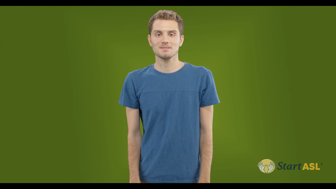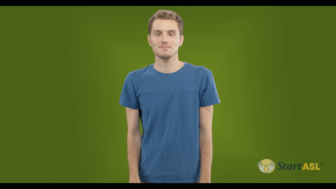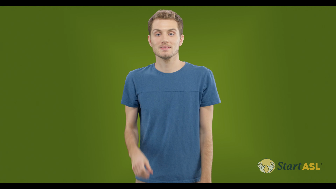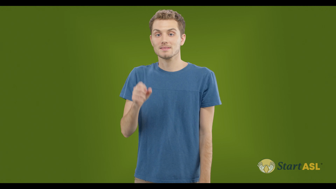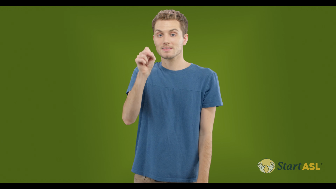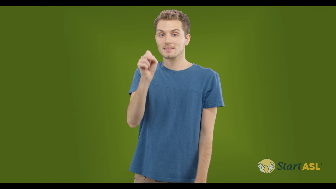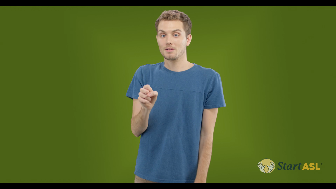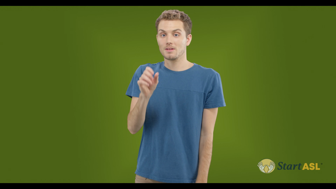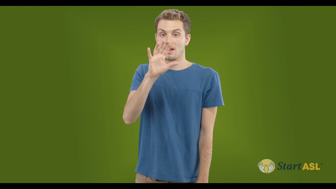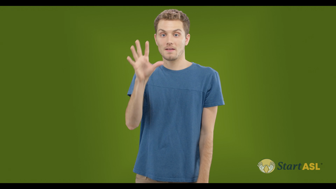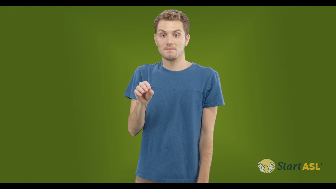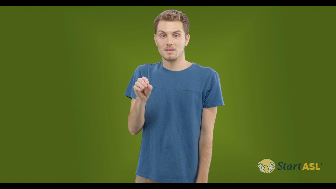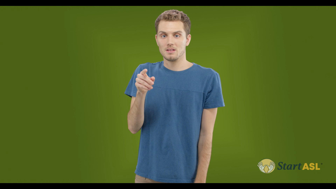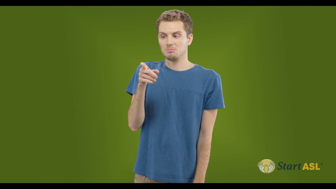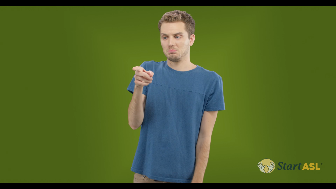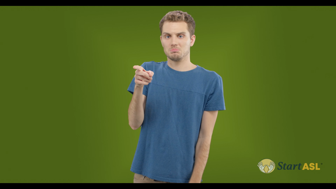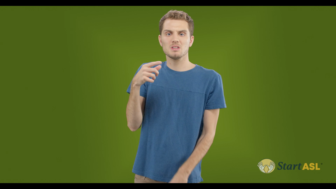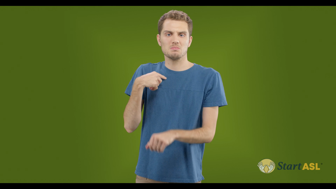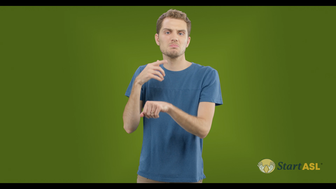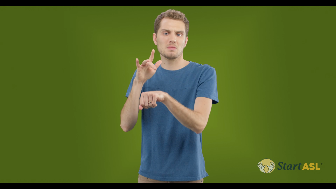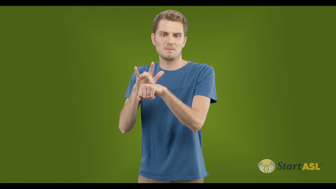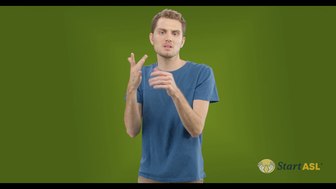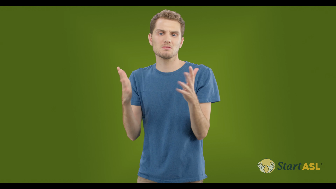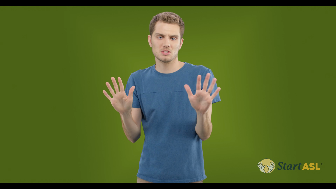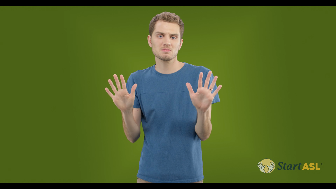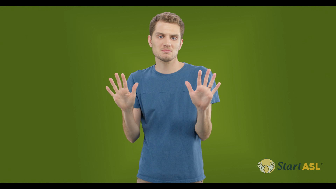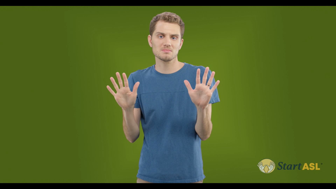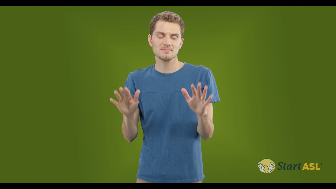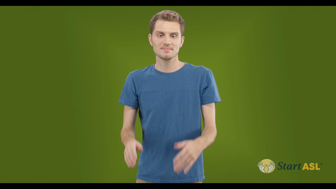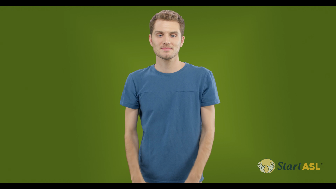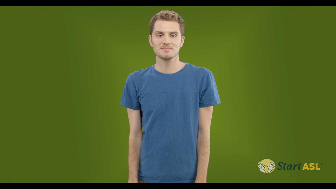i have been to south africa